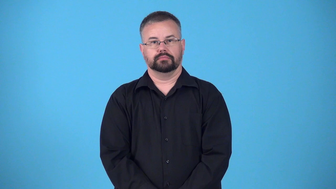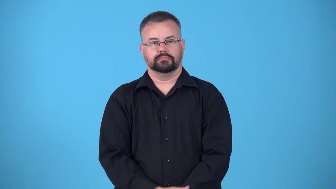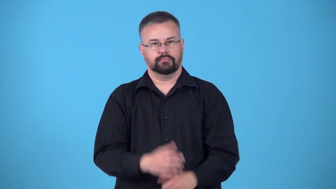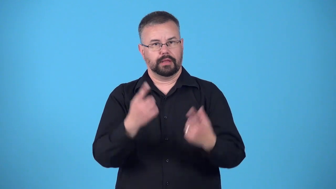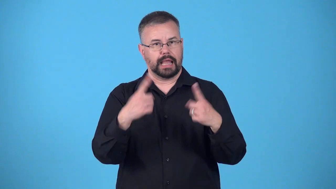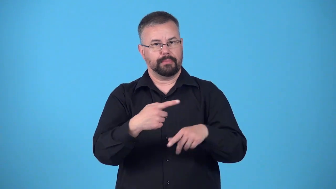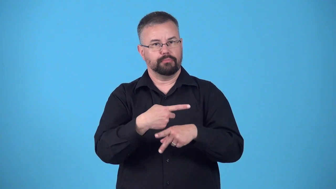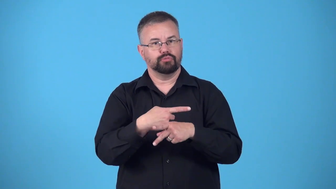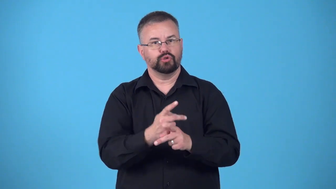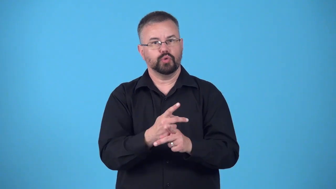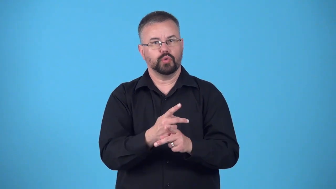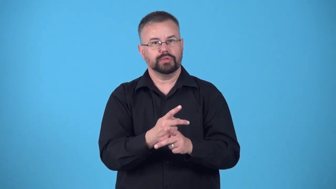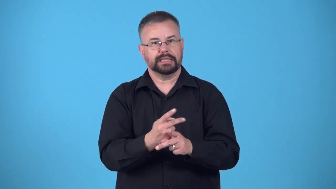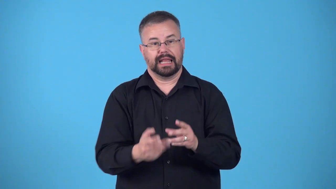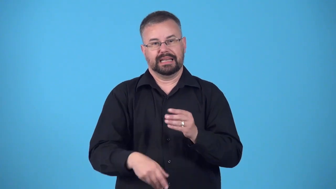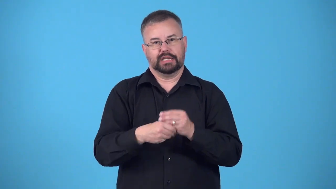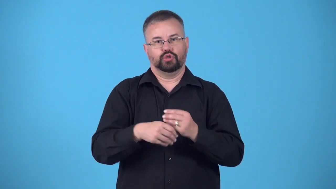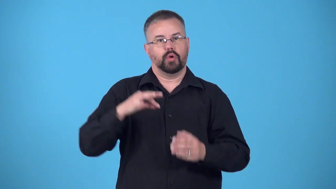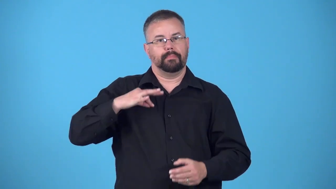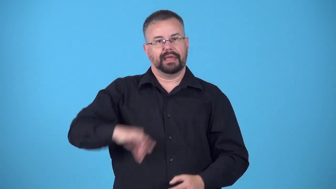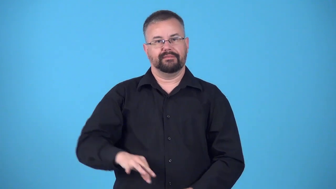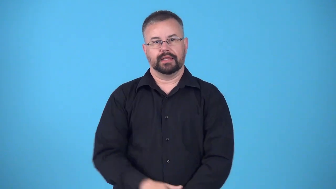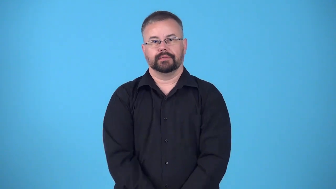spin off